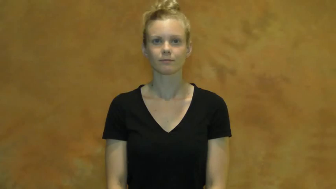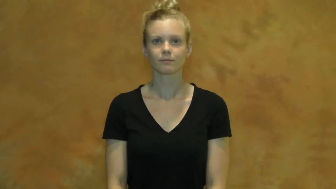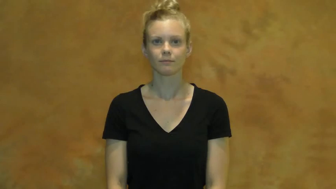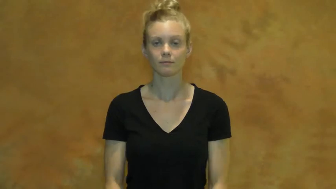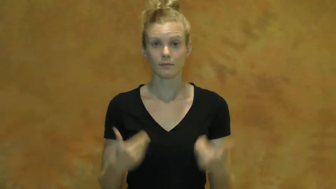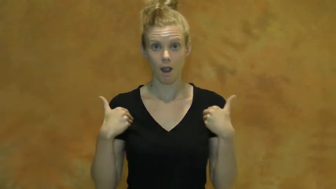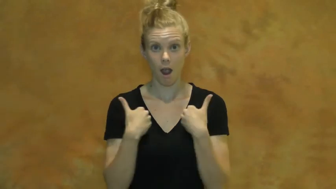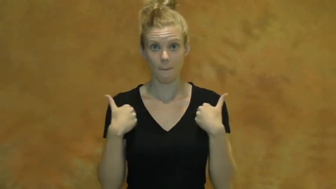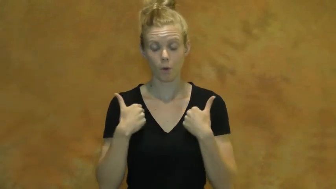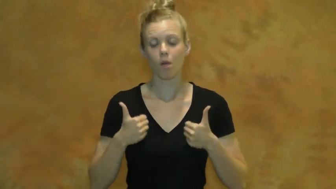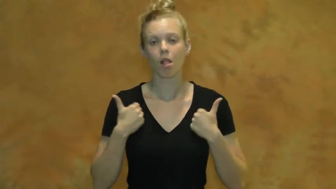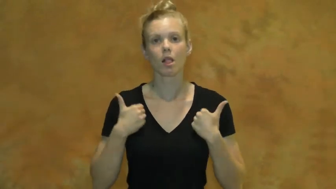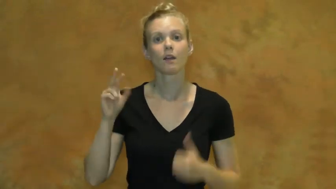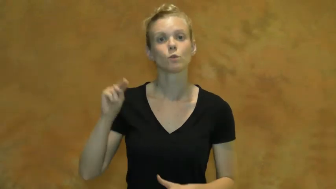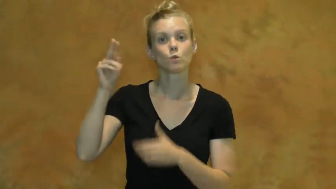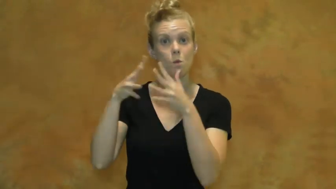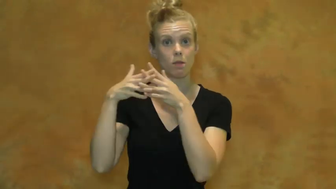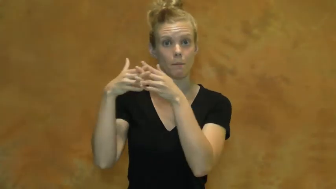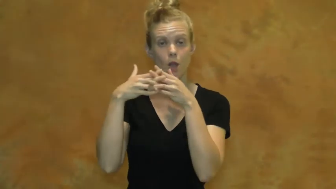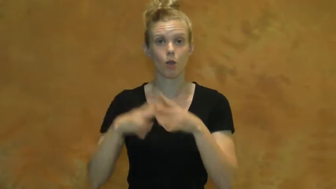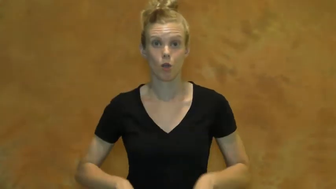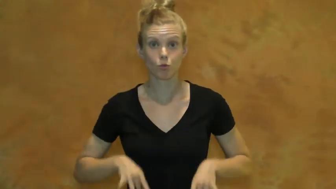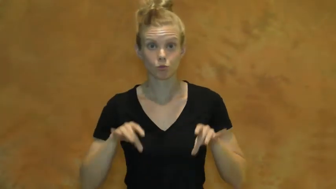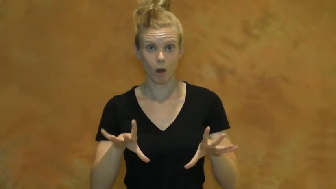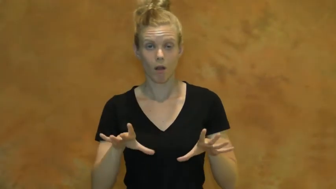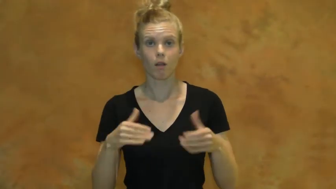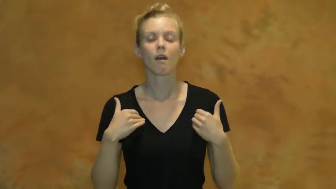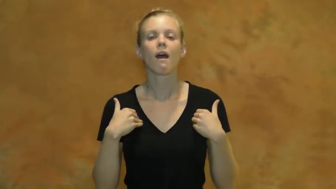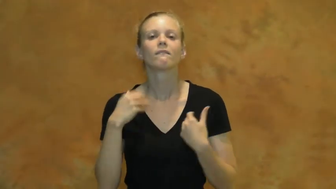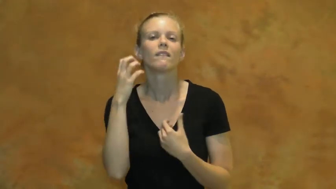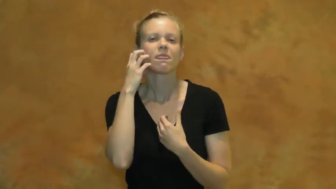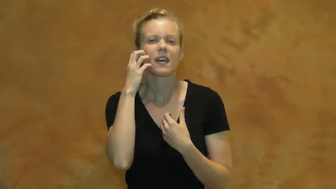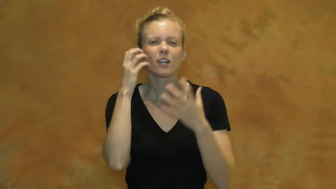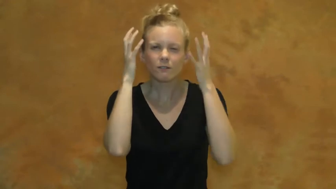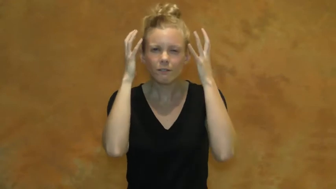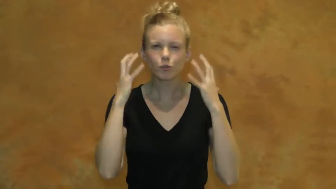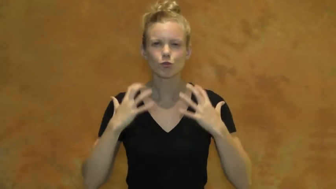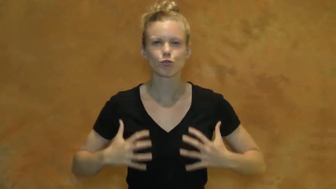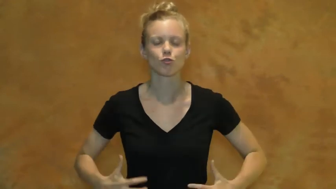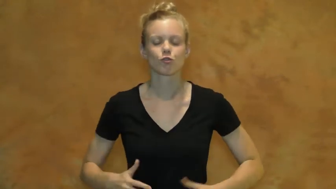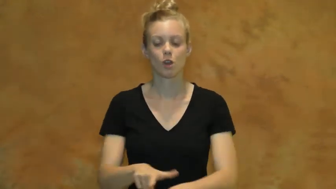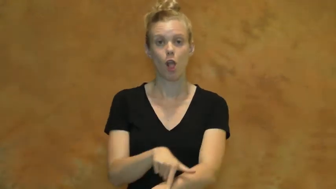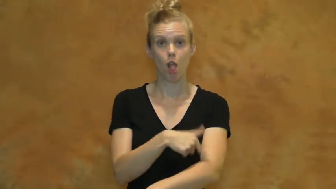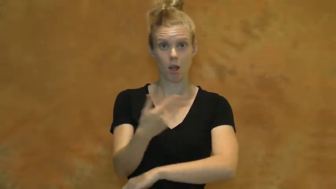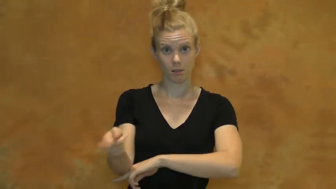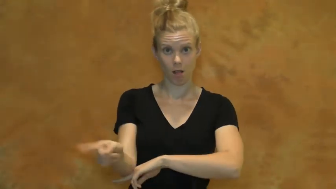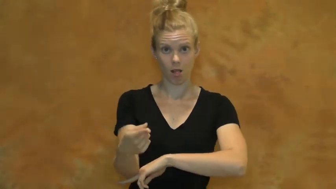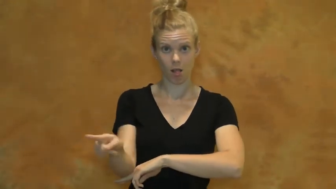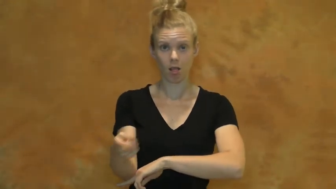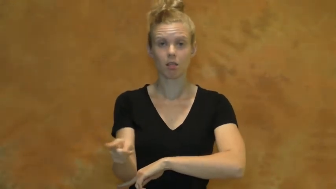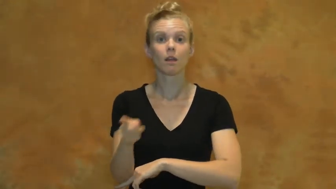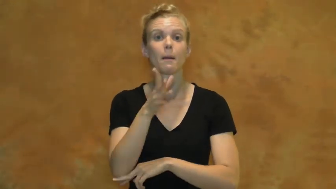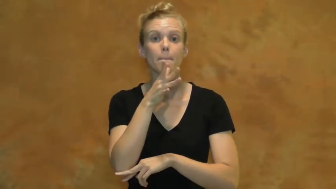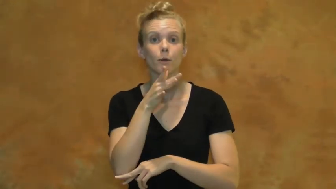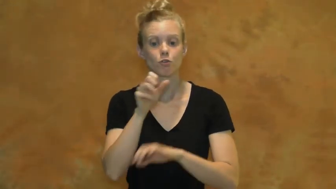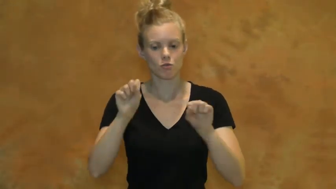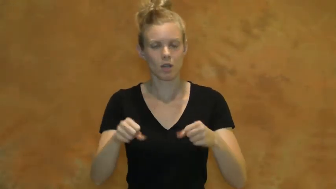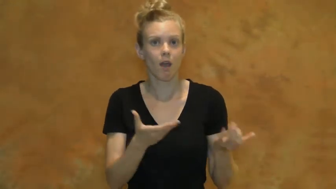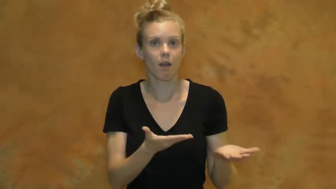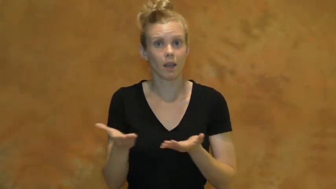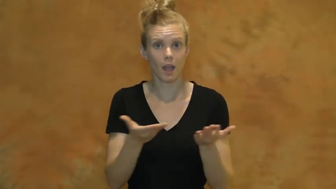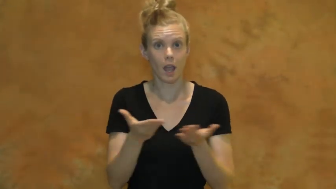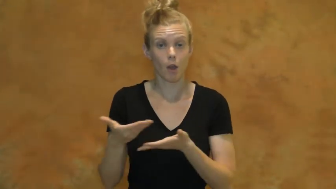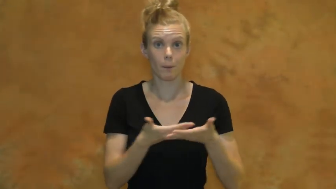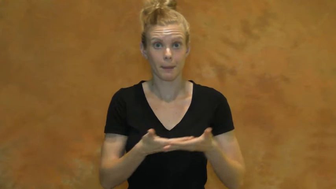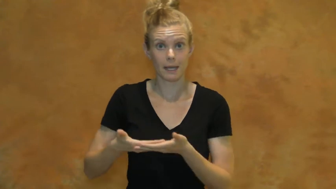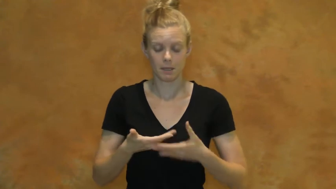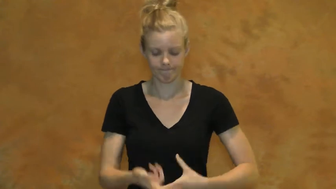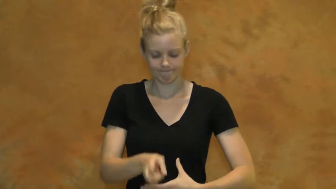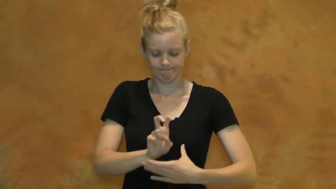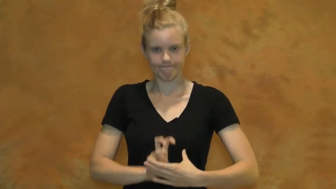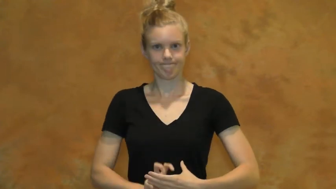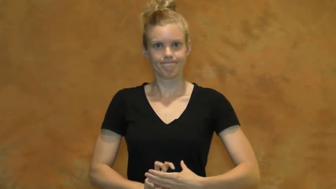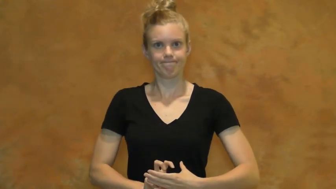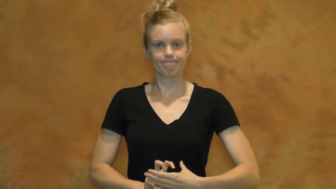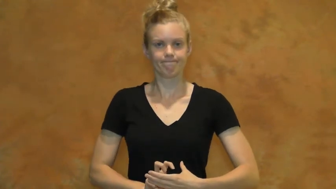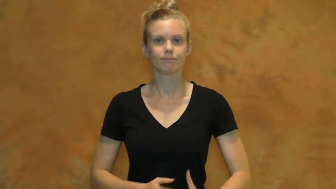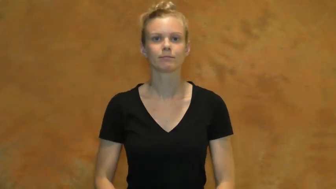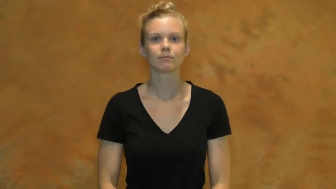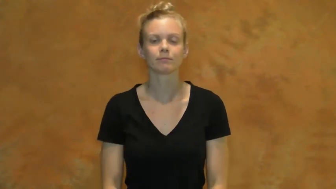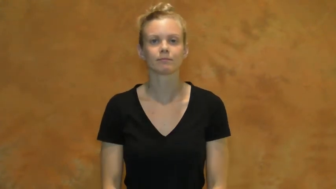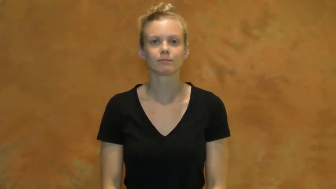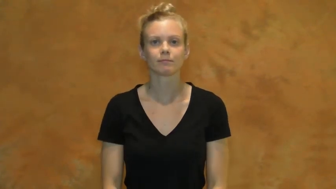possum